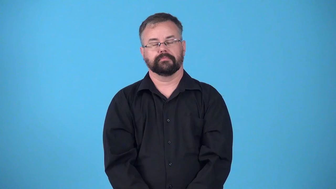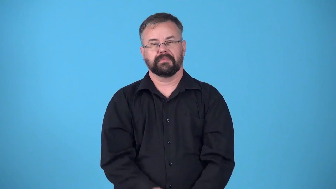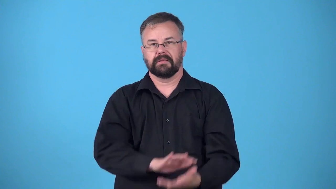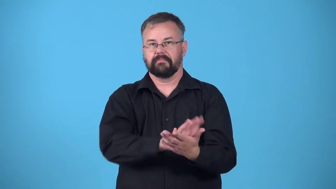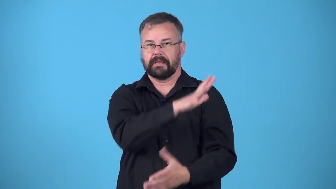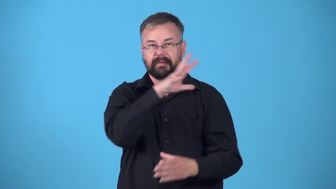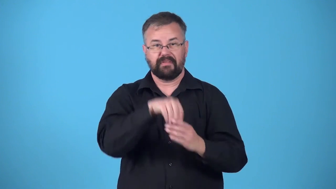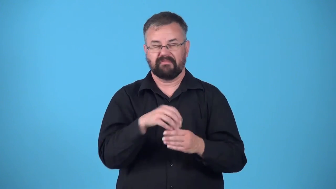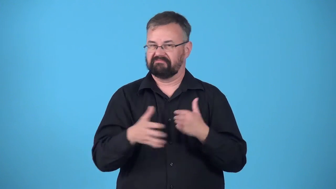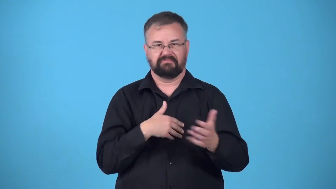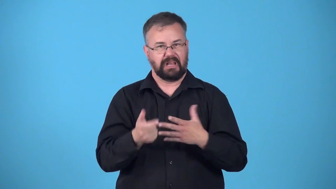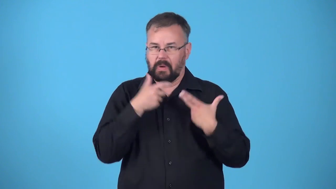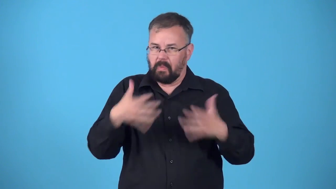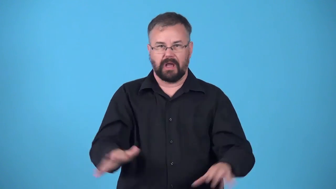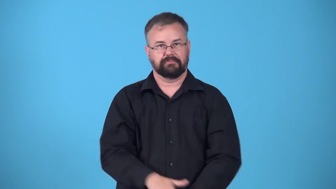caught up in